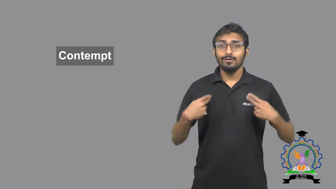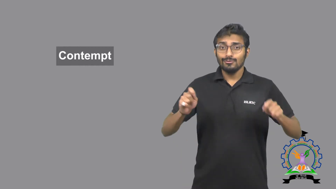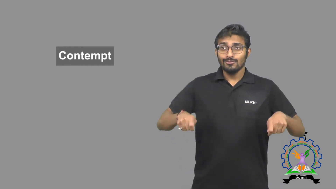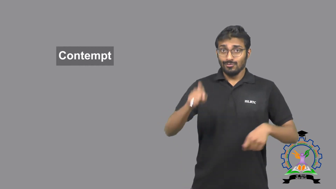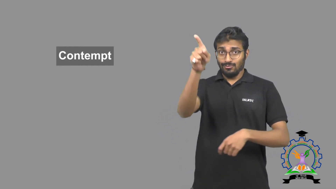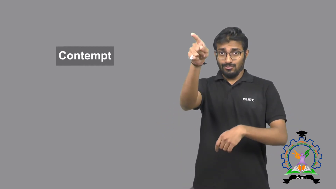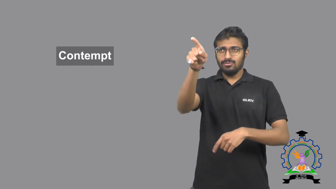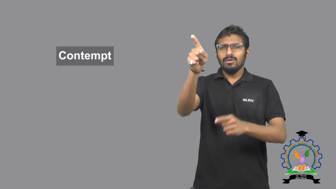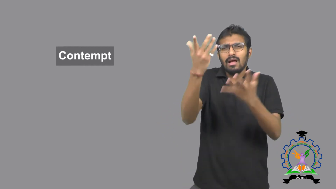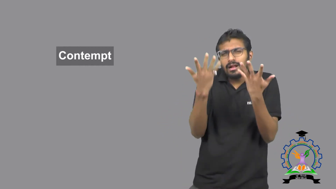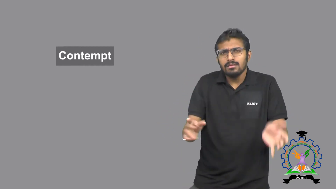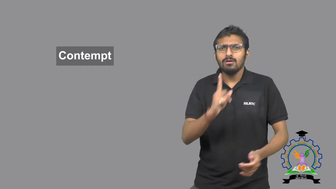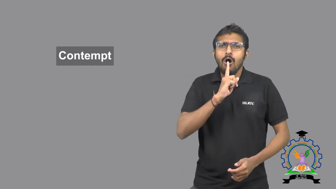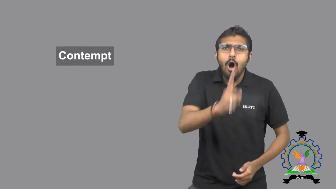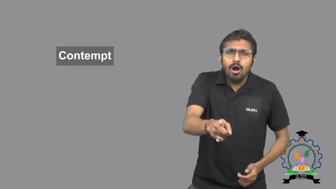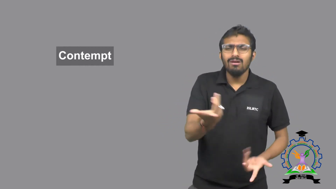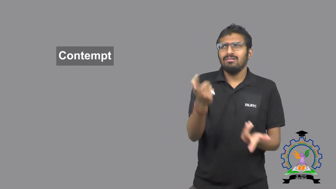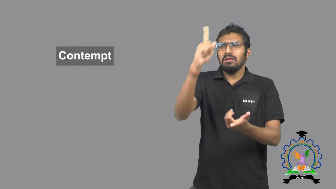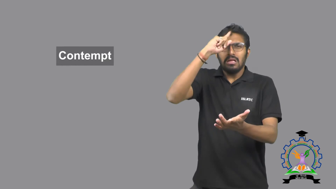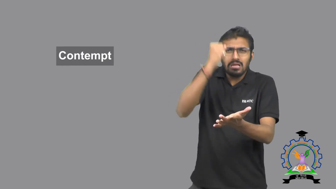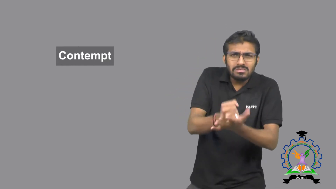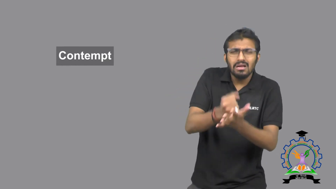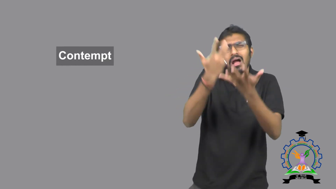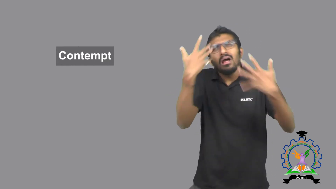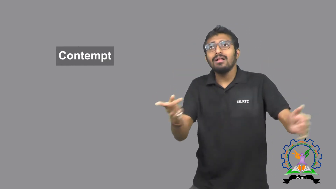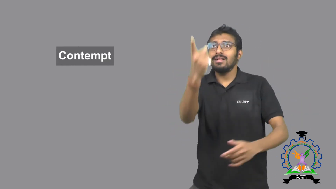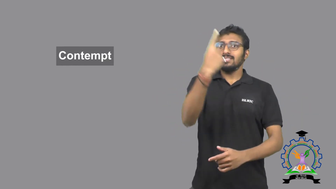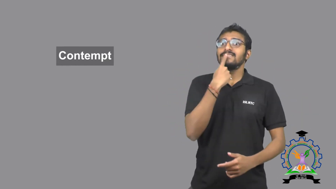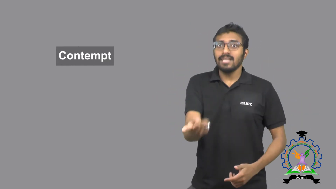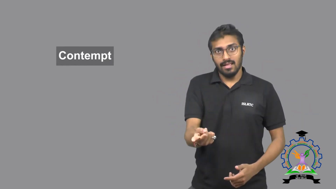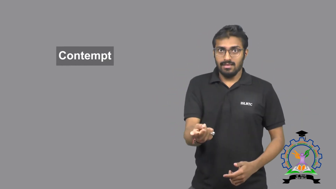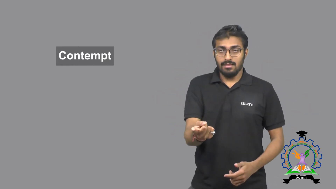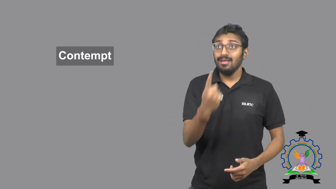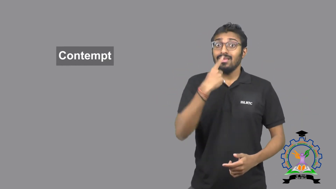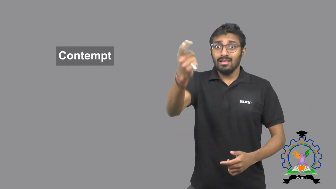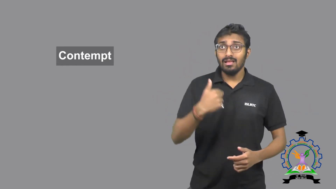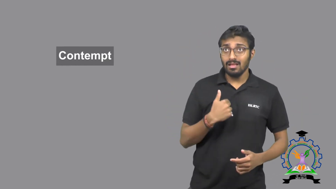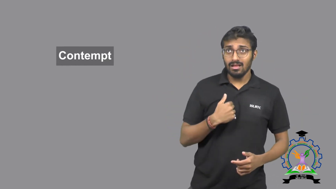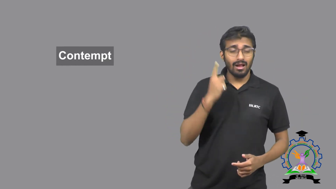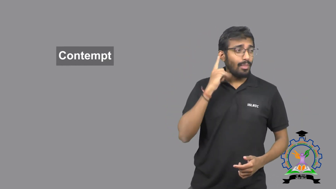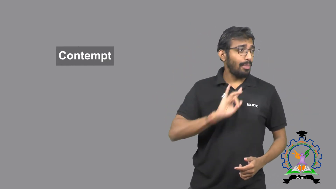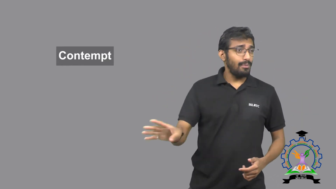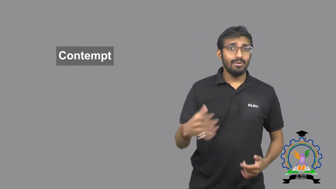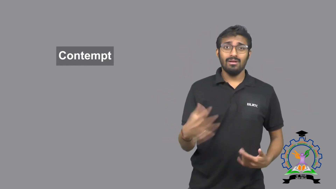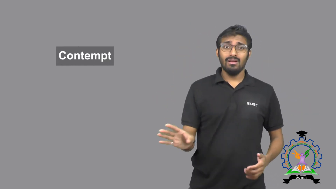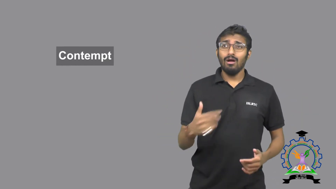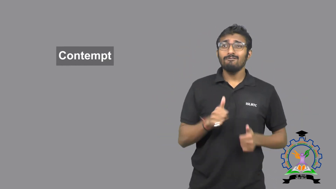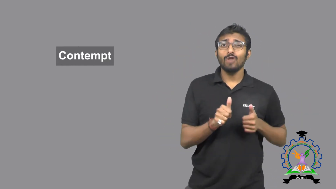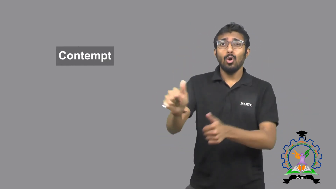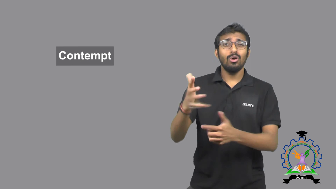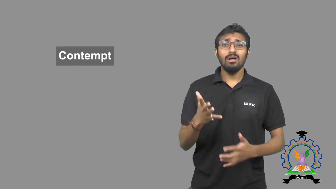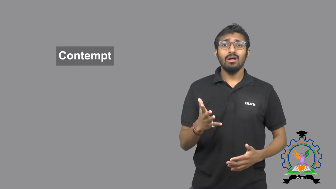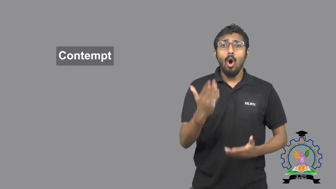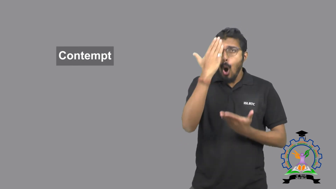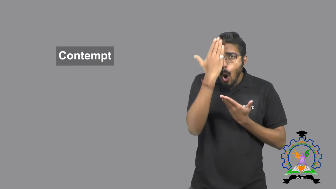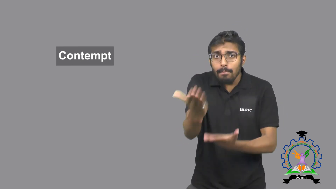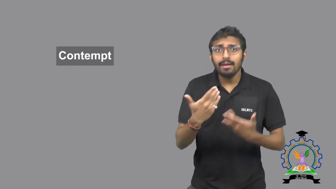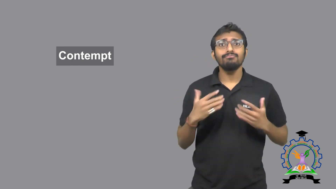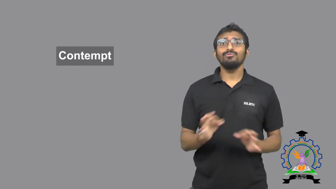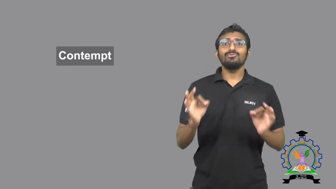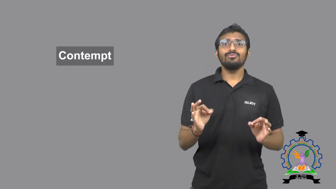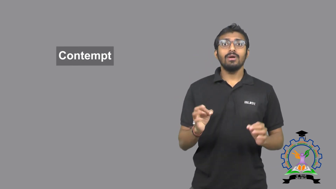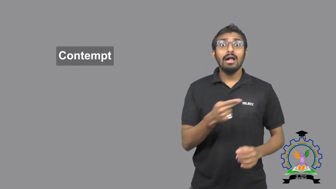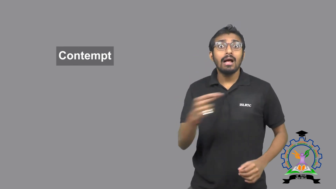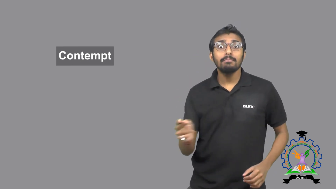Contempt